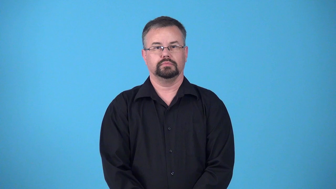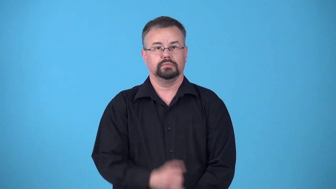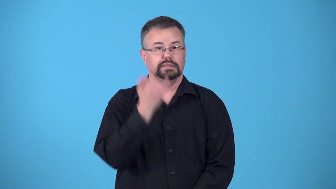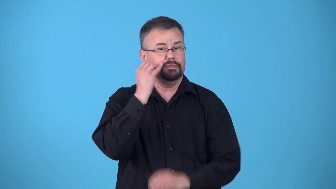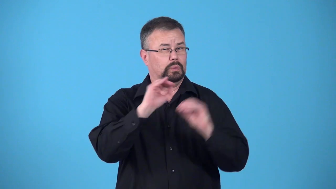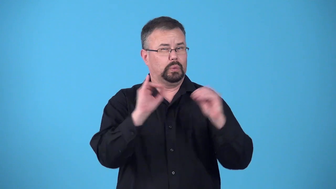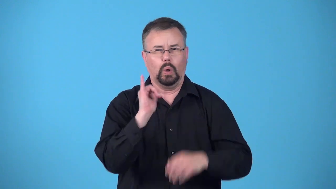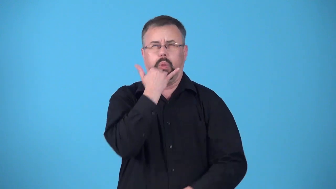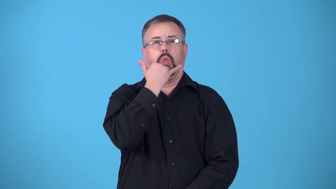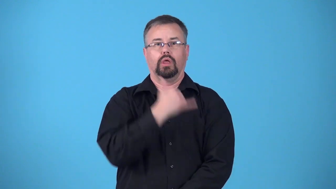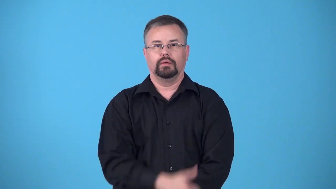lord willin' and the creek don't rise